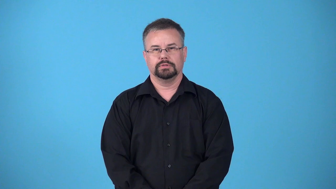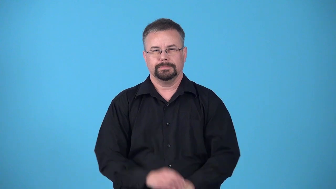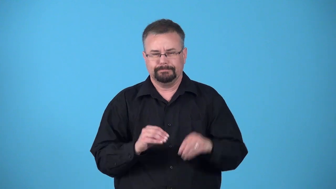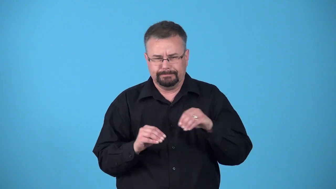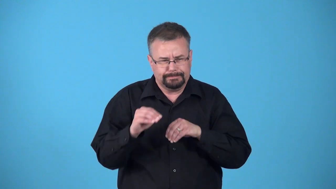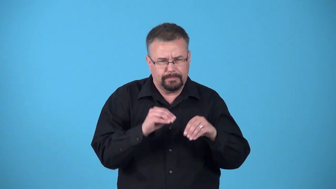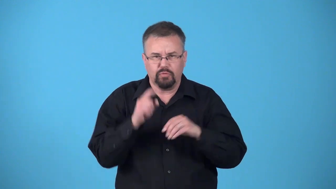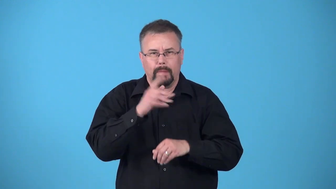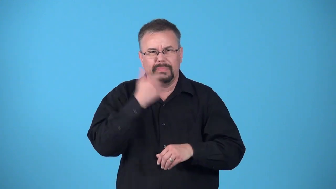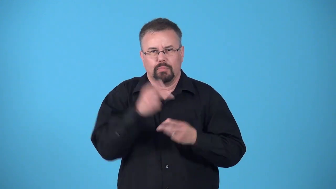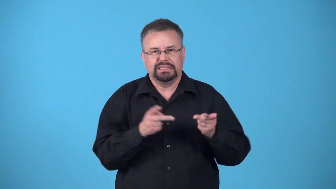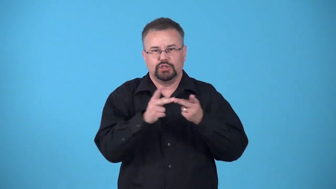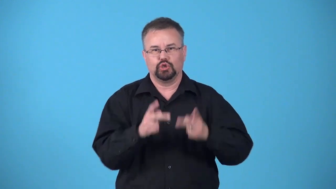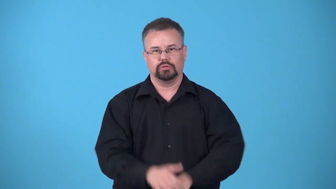jockey for position